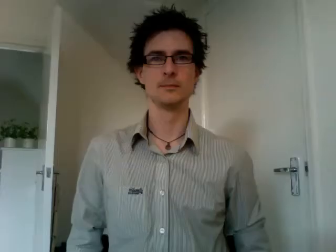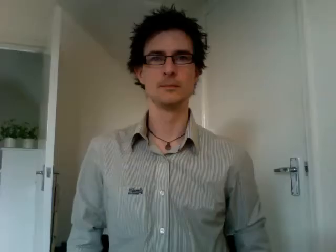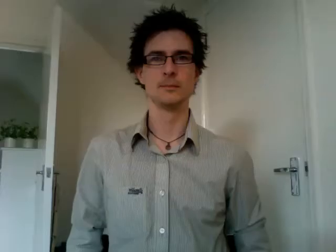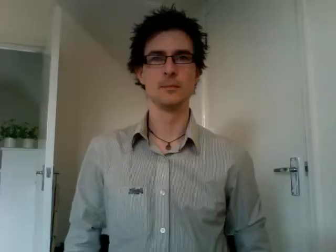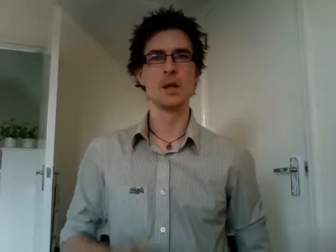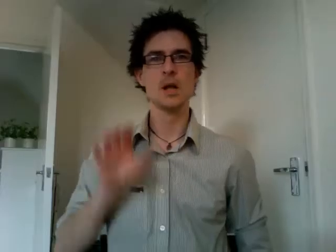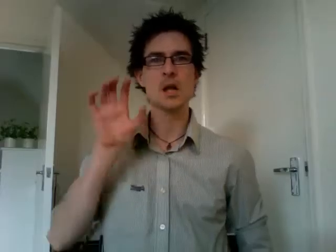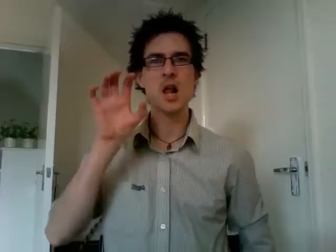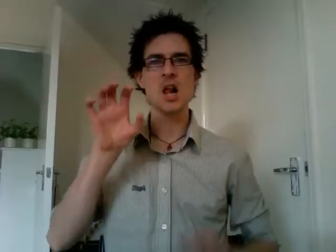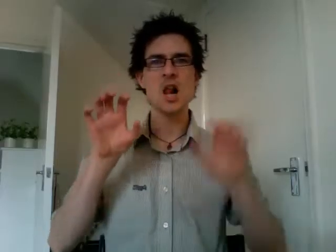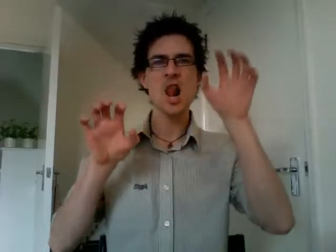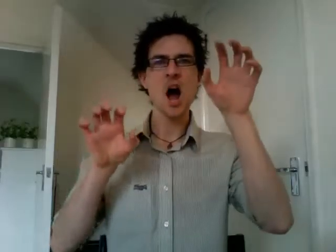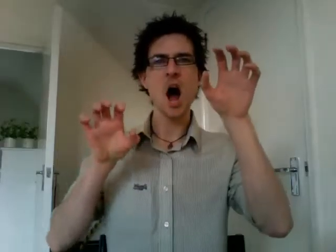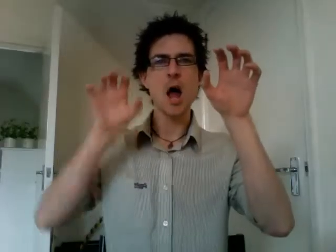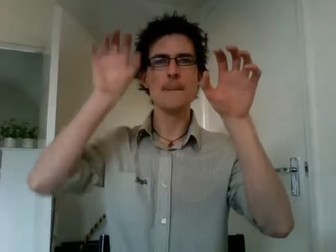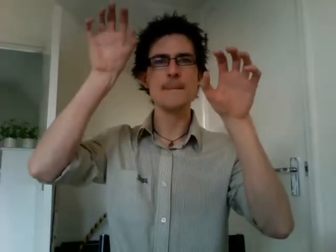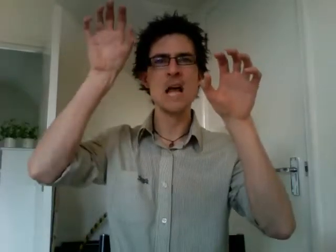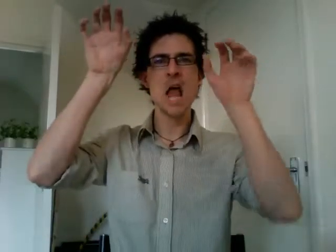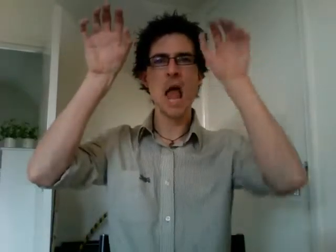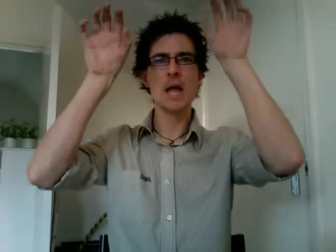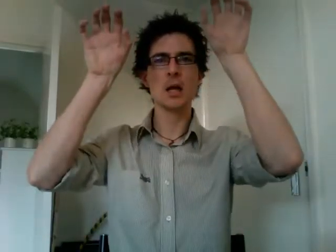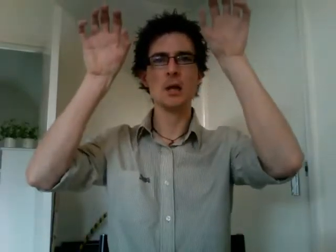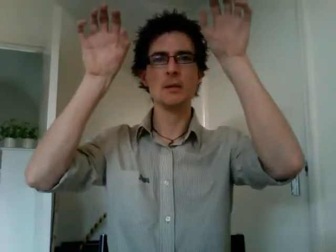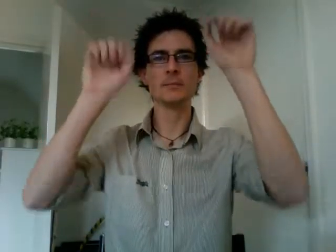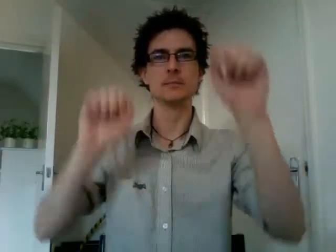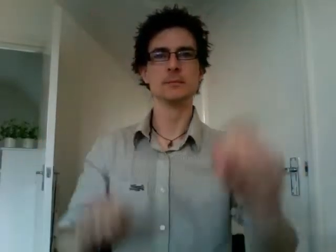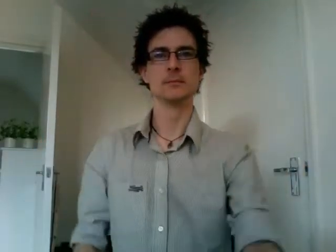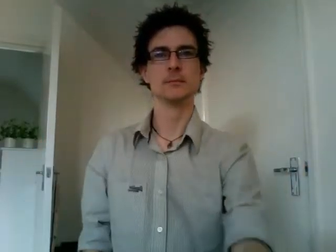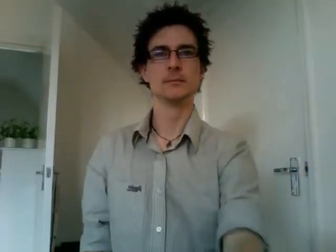climbing